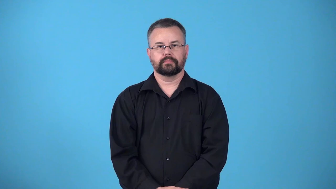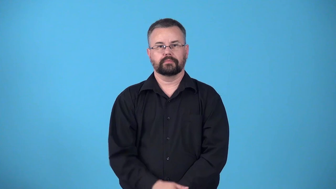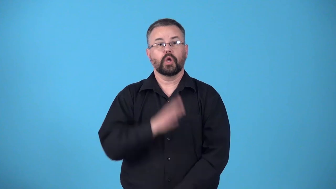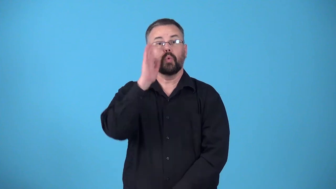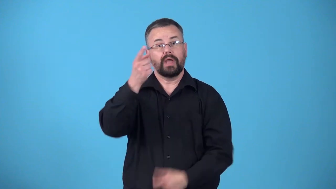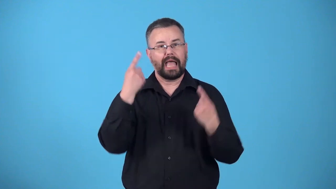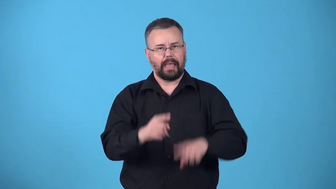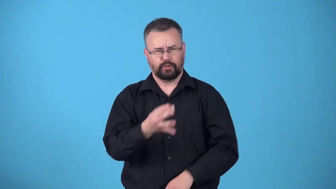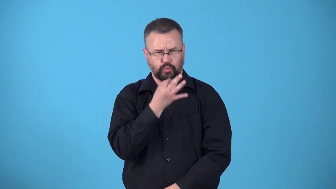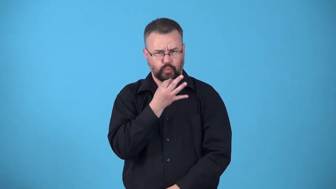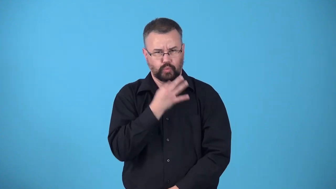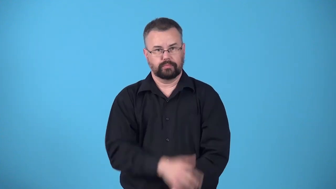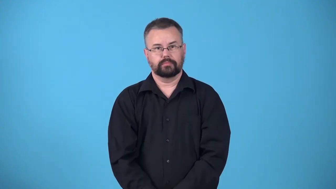coming down the pike